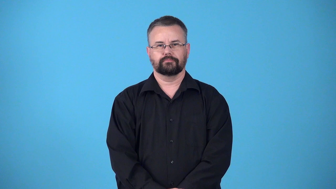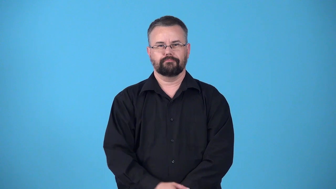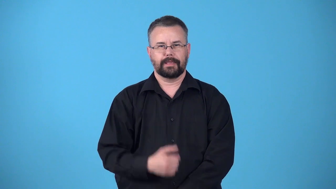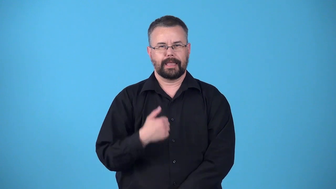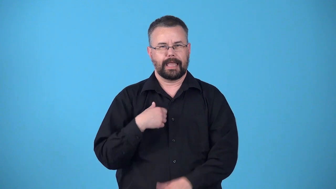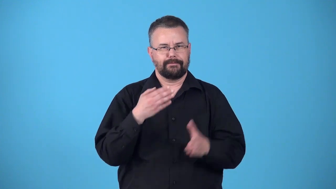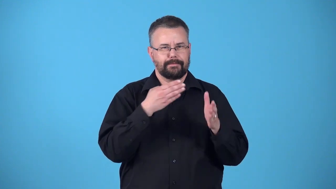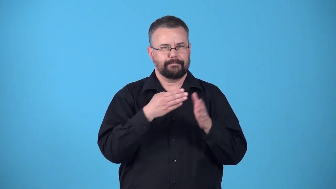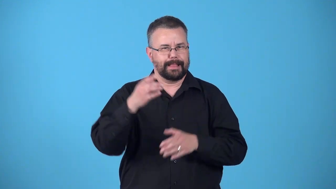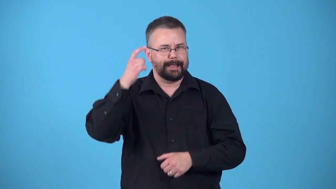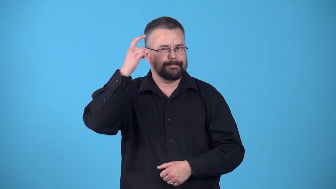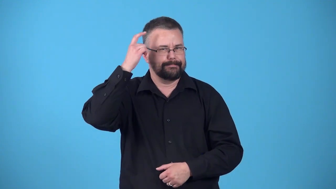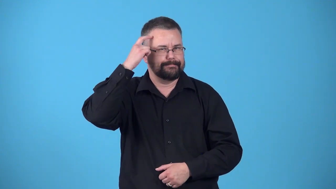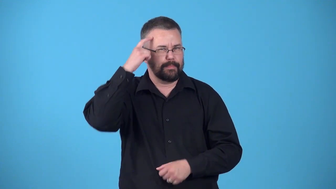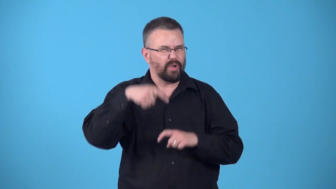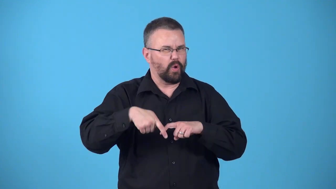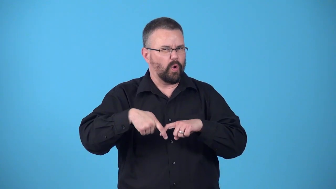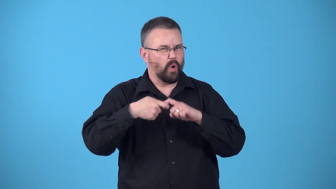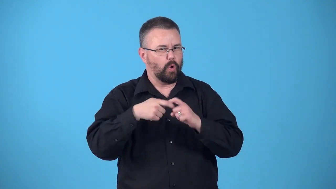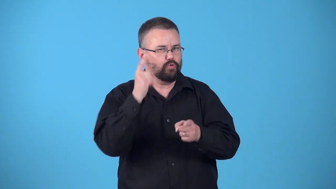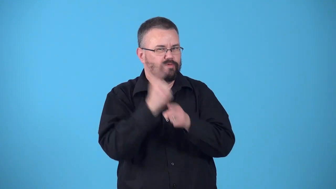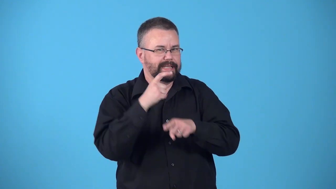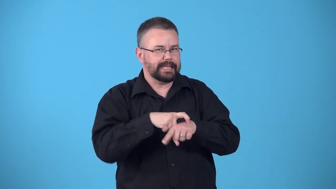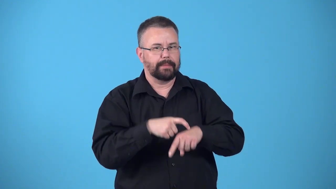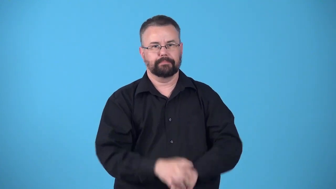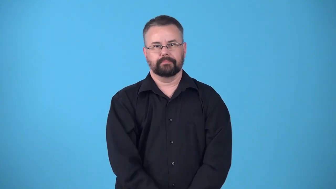card up your sleeve